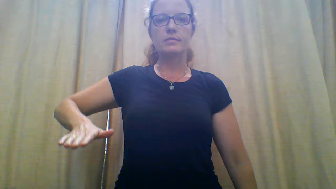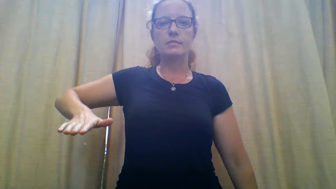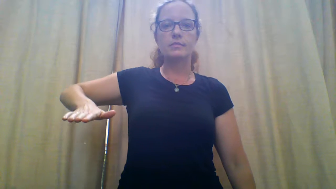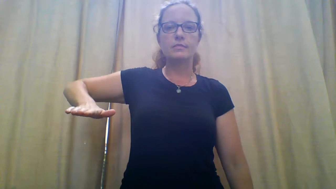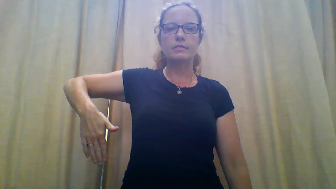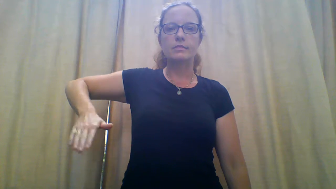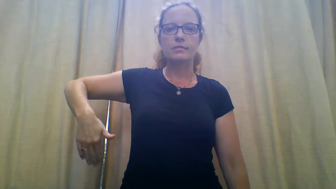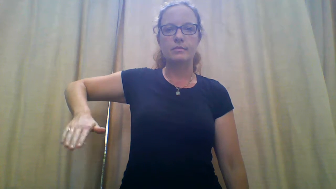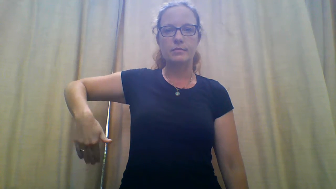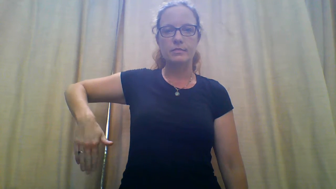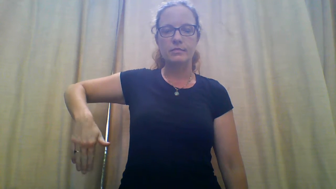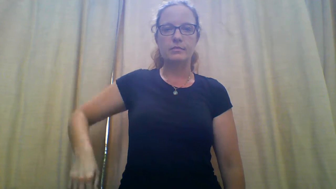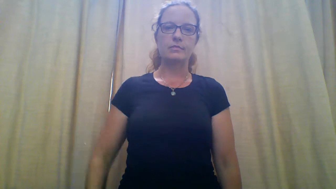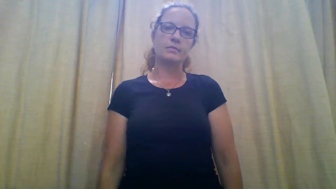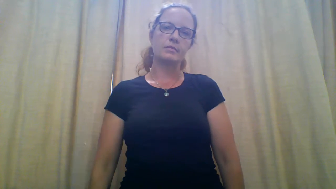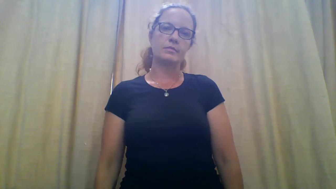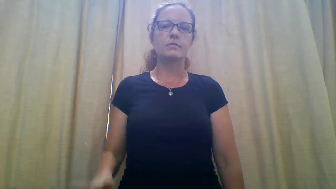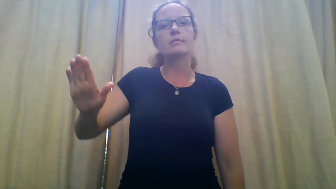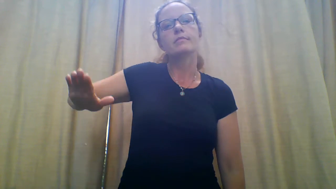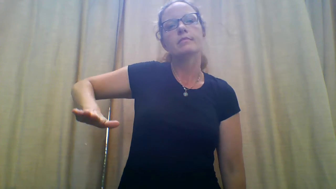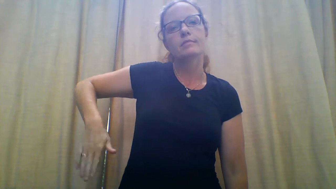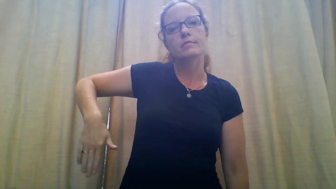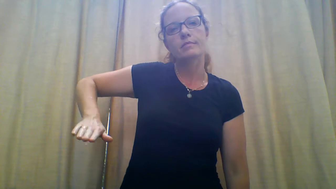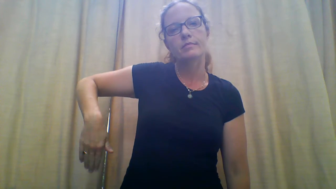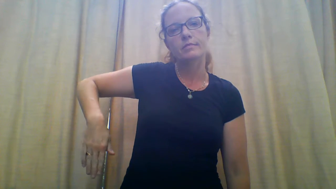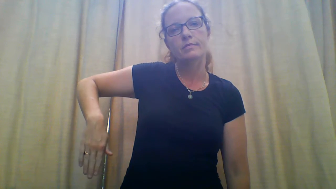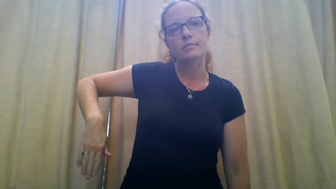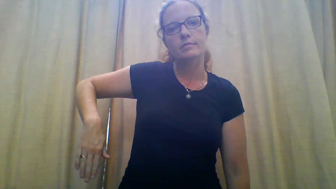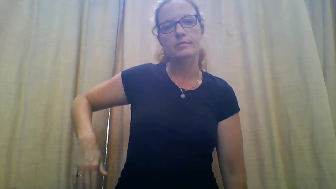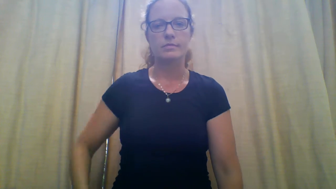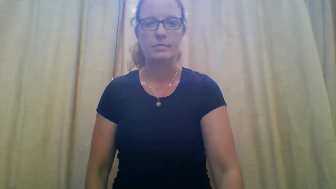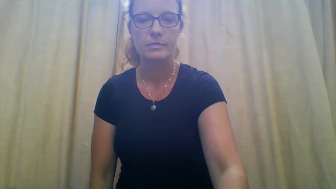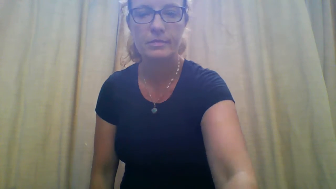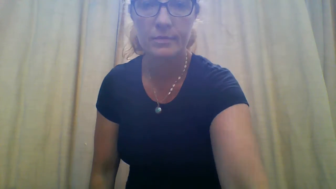Late